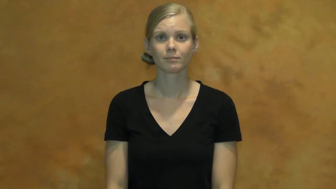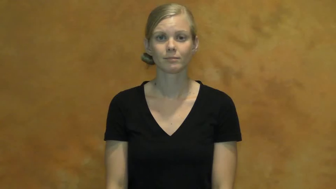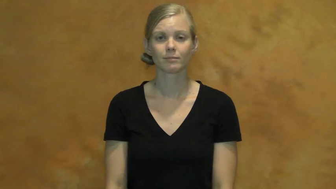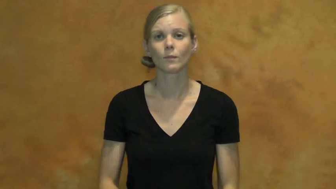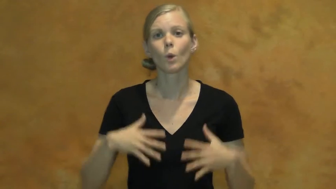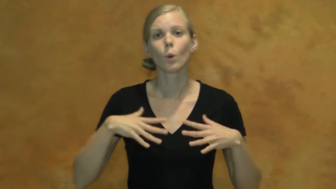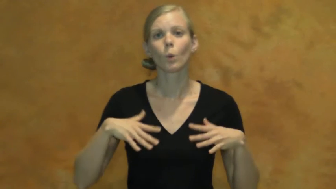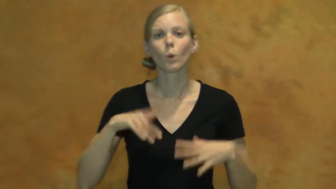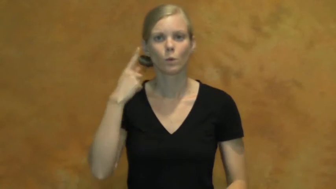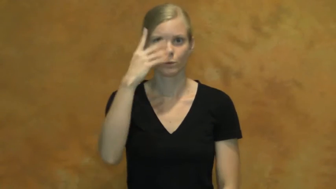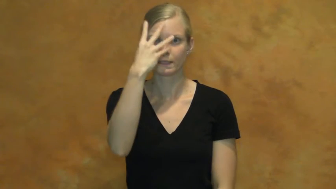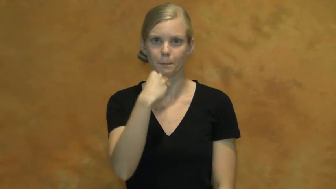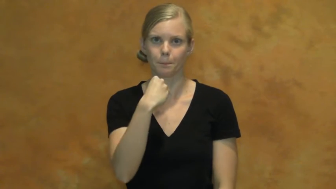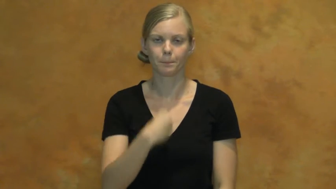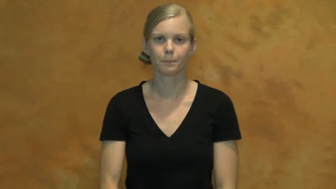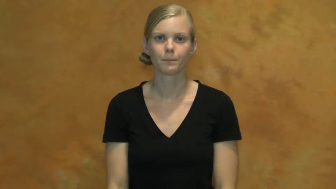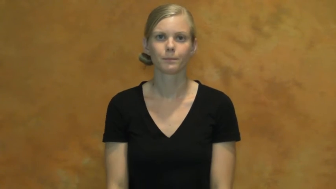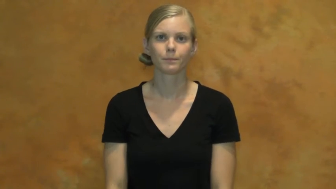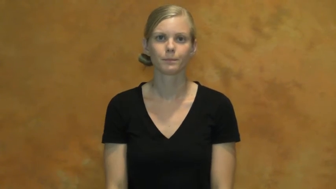pajamas